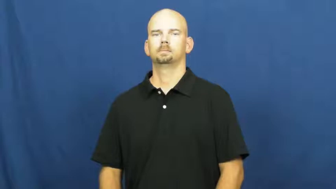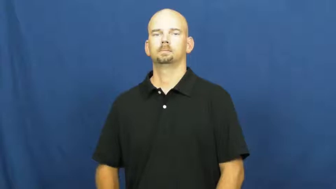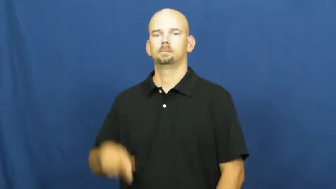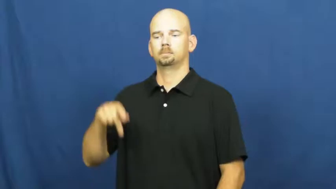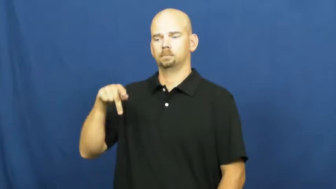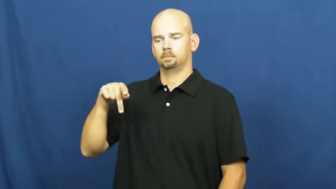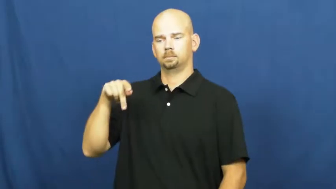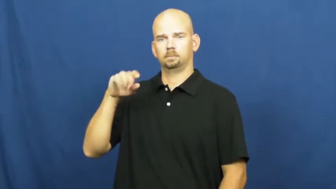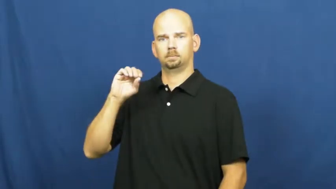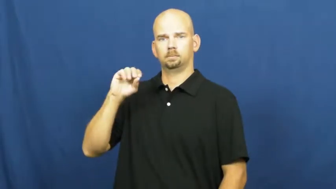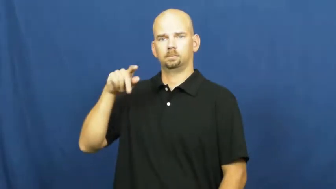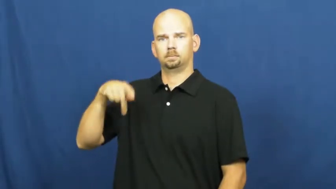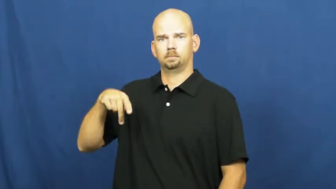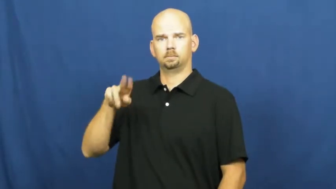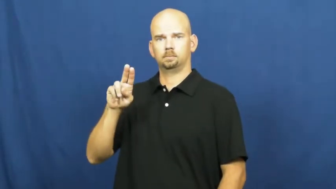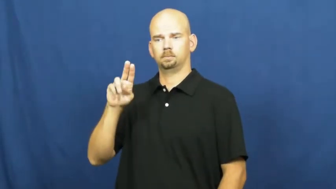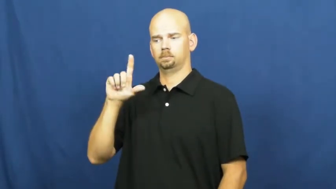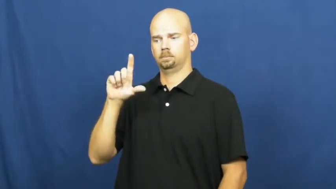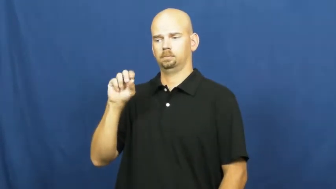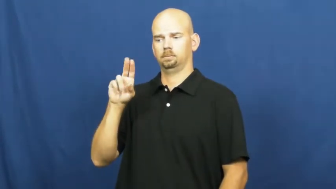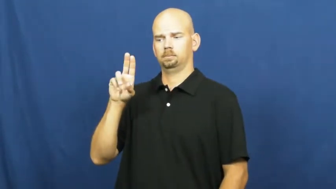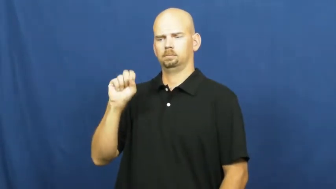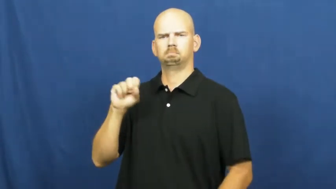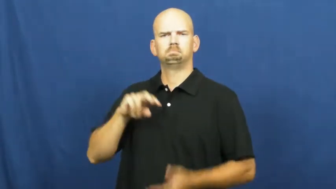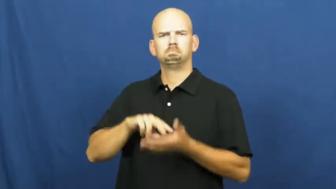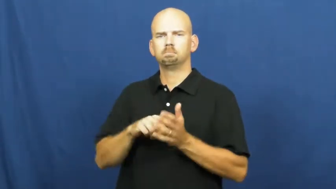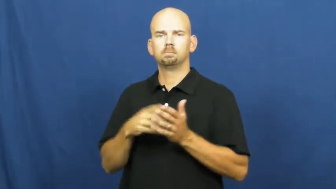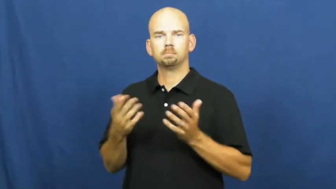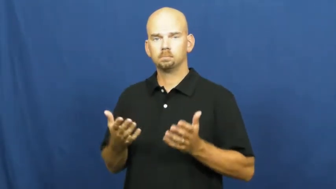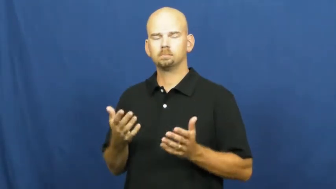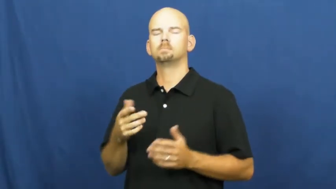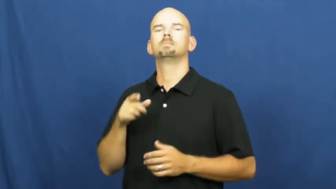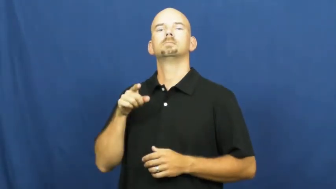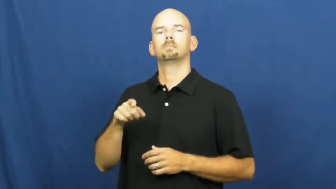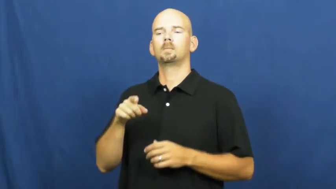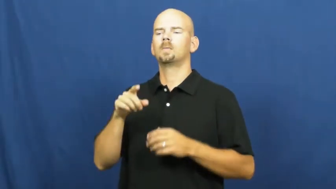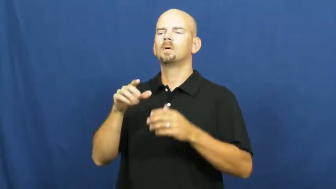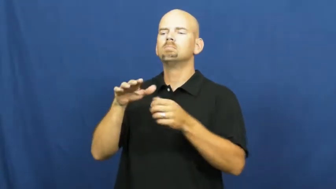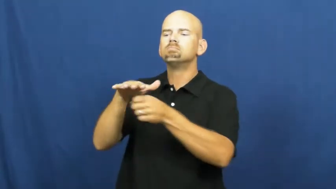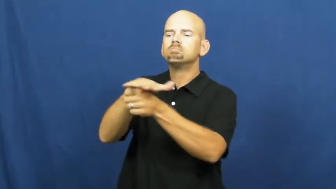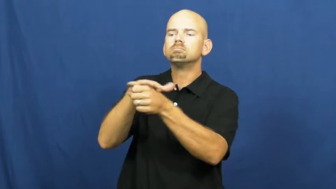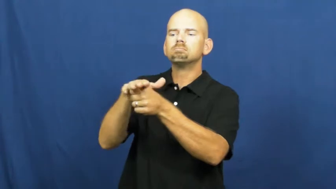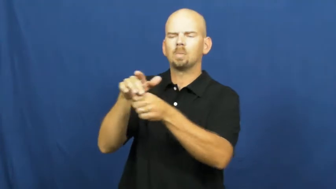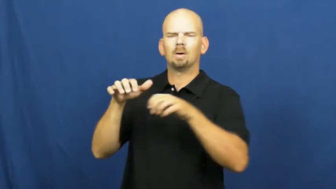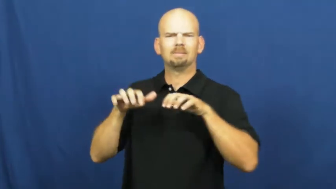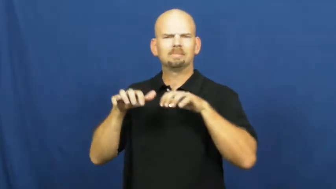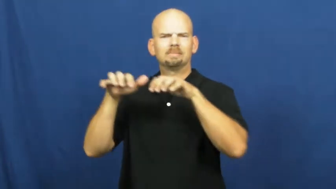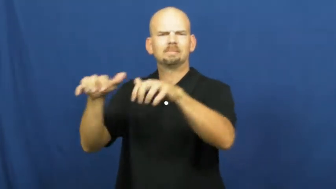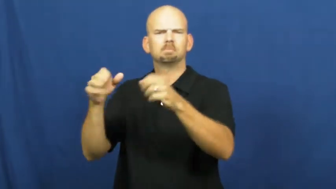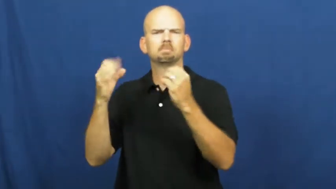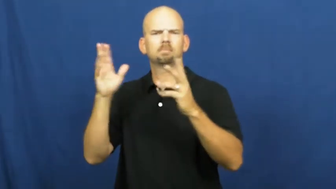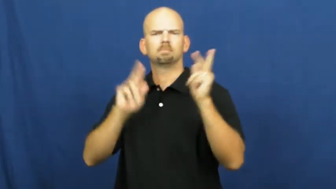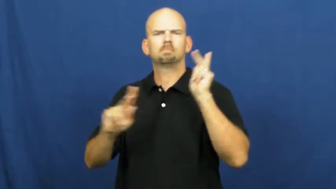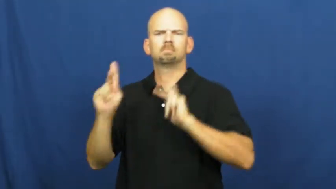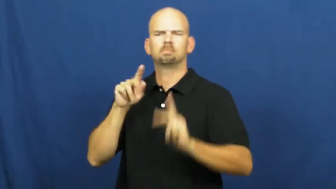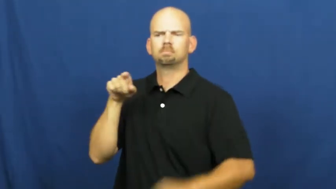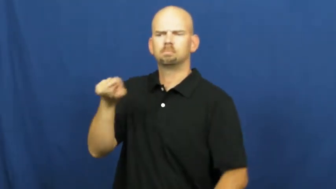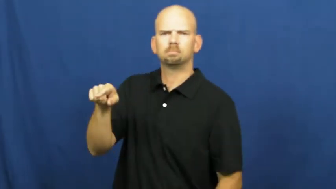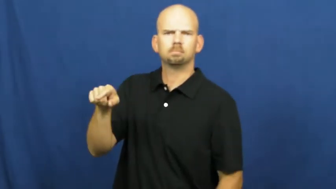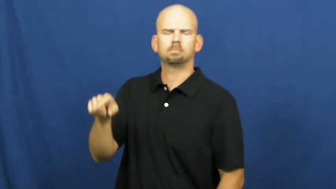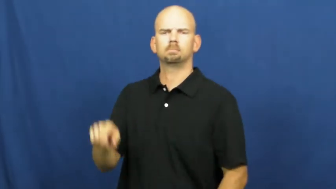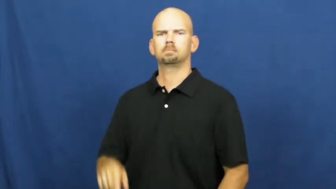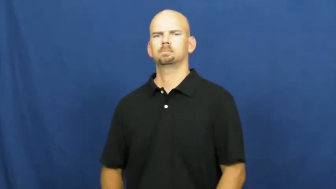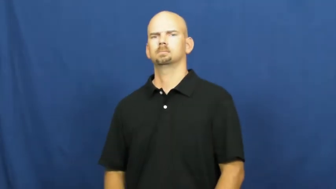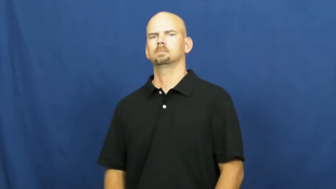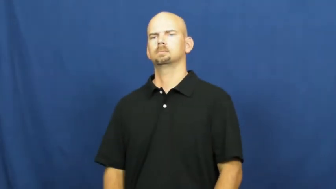populous